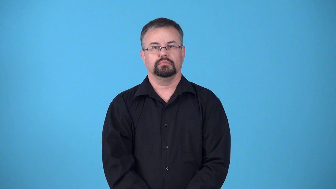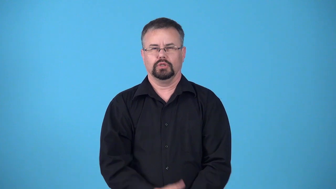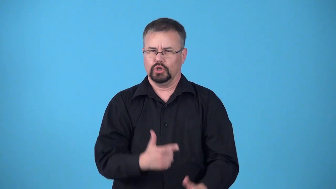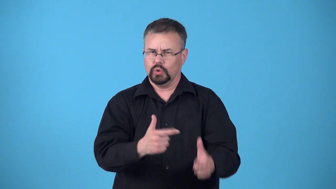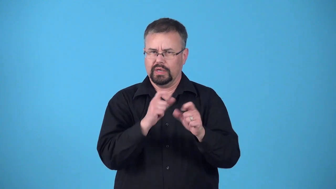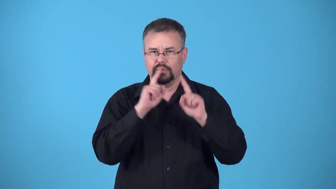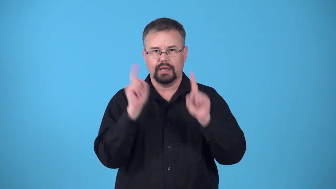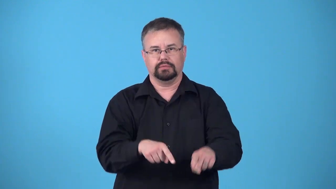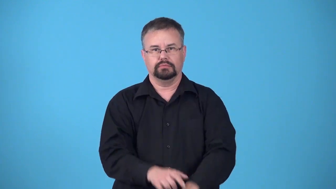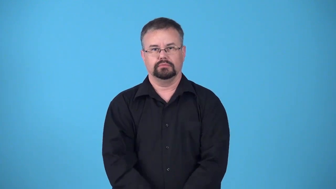quick on the draw, quick on the trigger